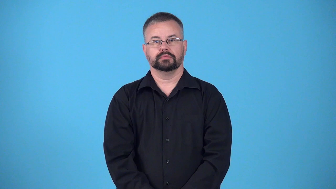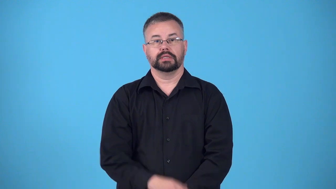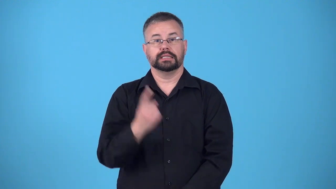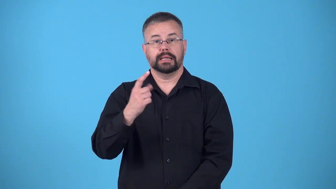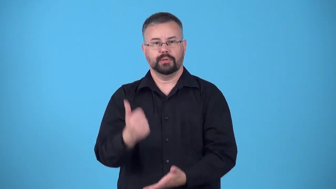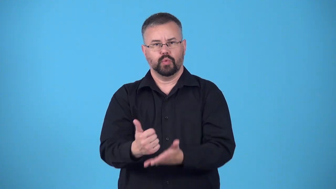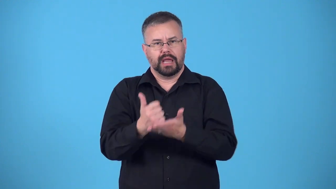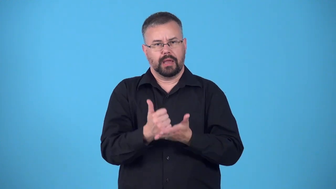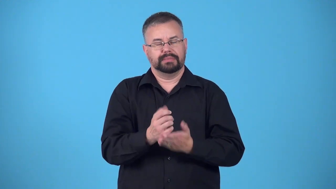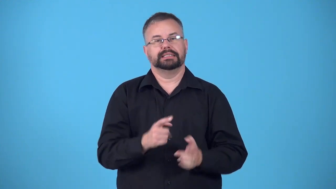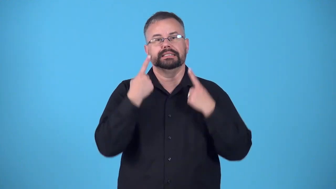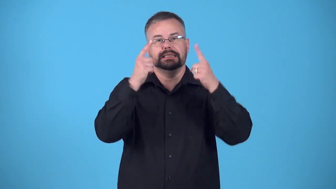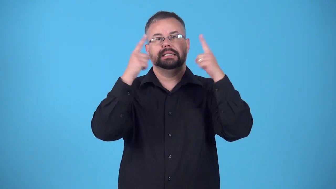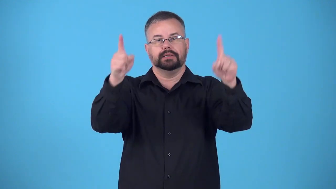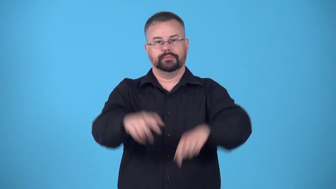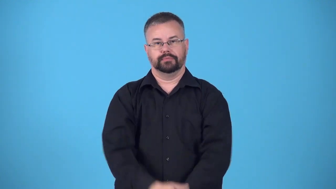springboard to success